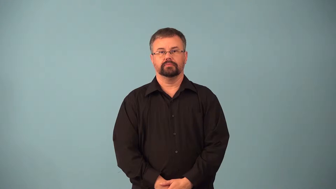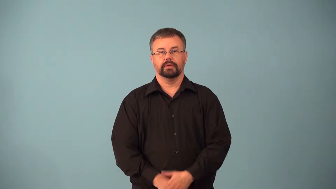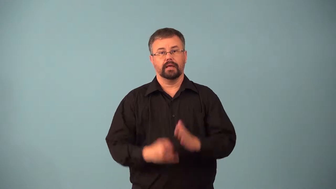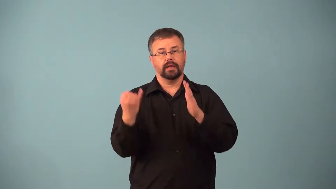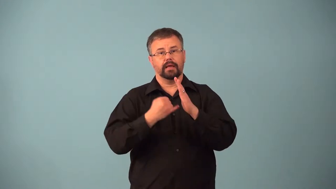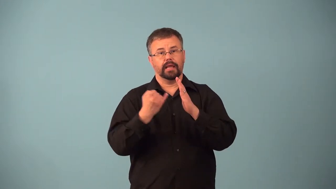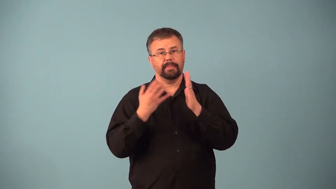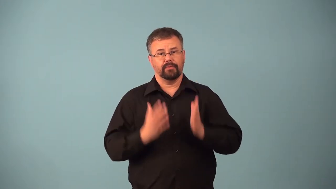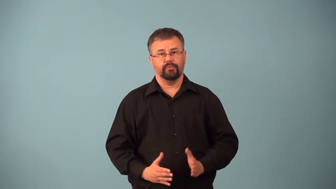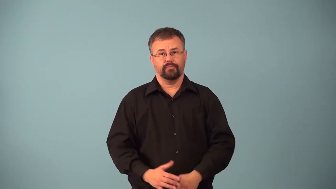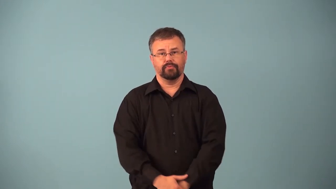animator